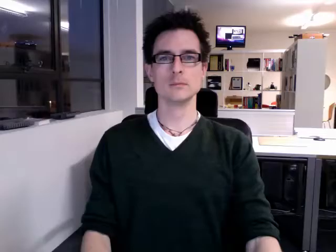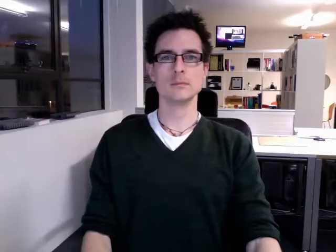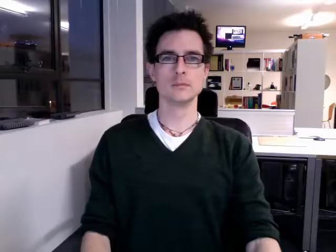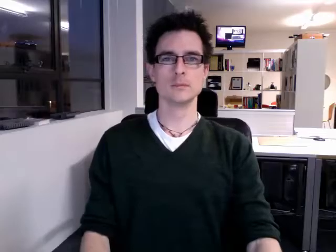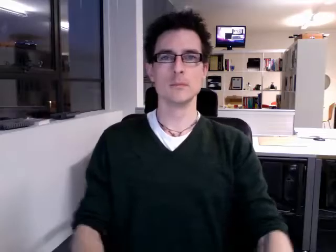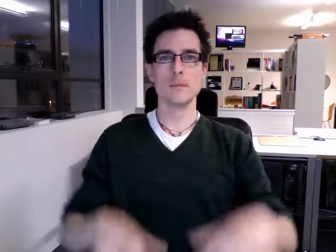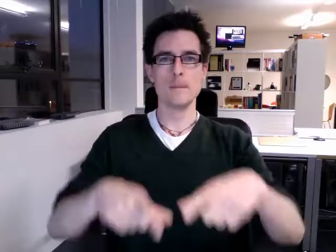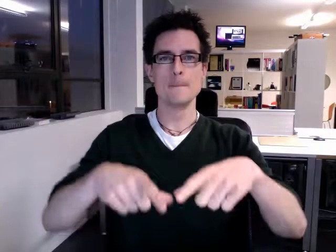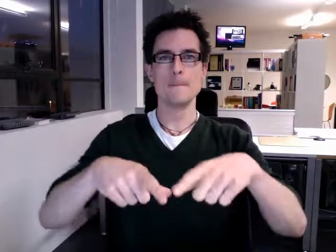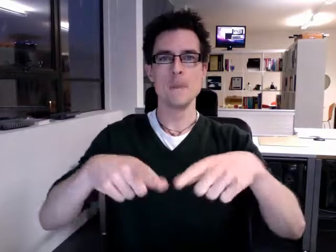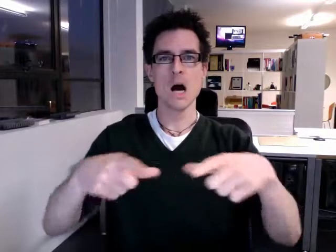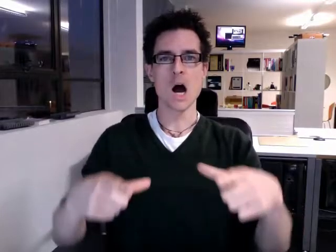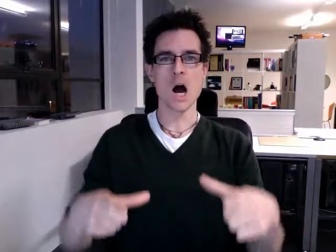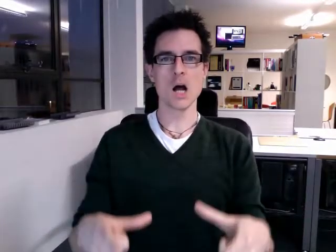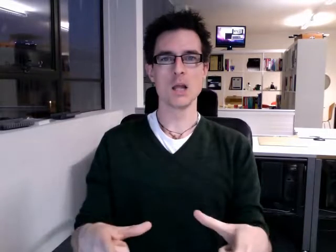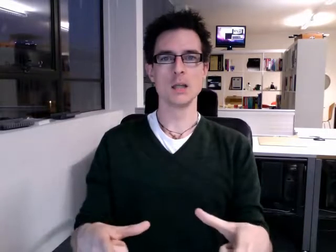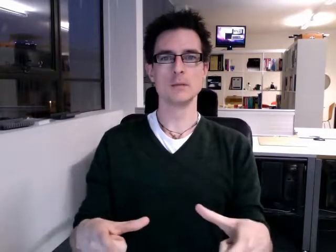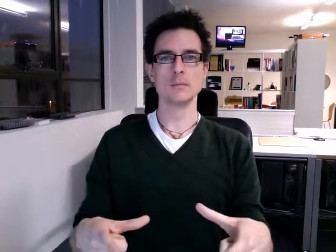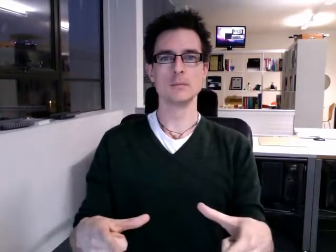pie